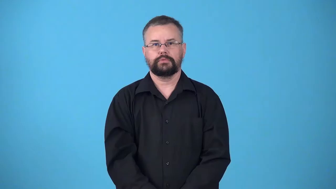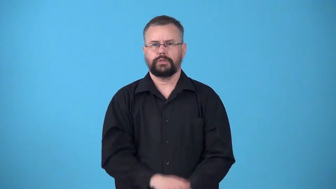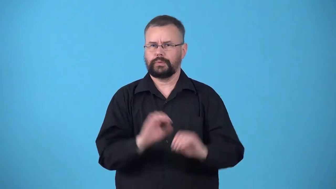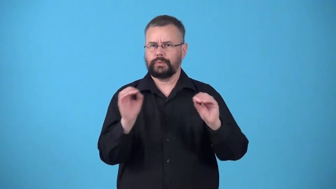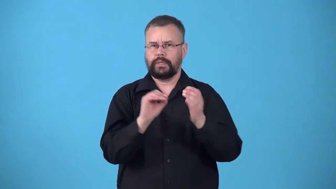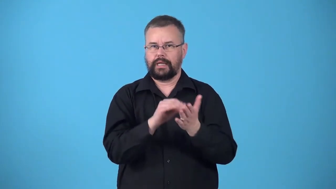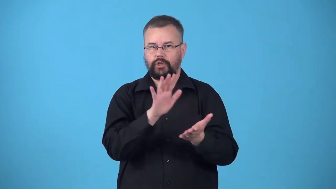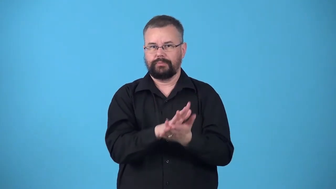unattested